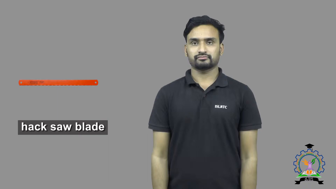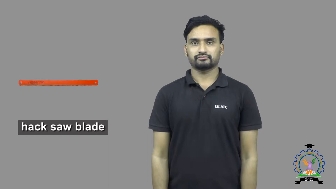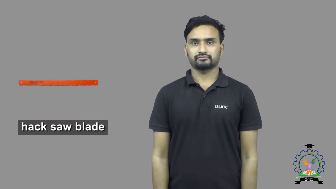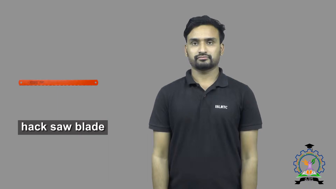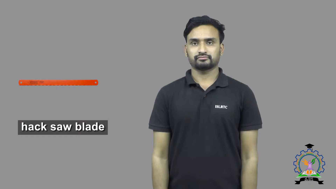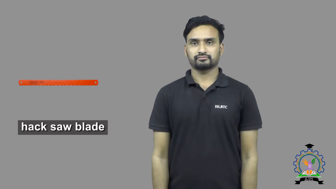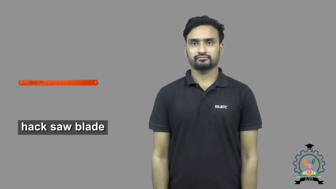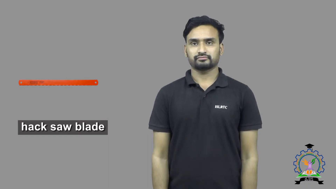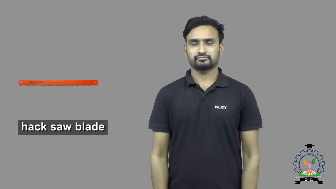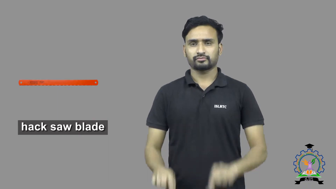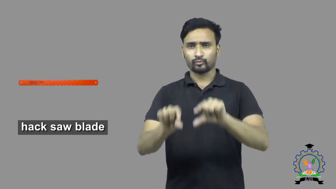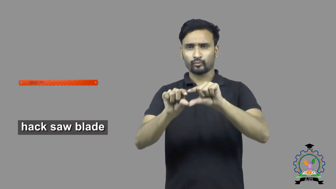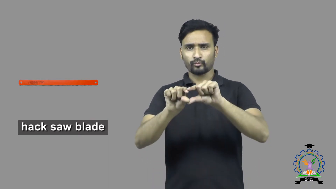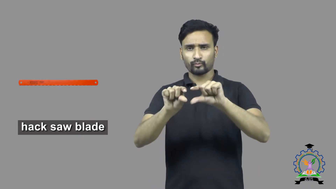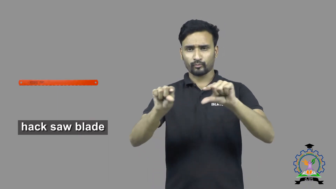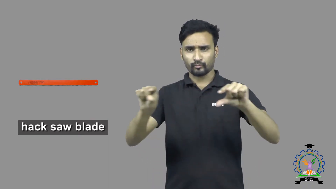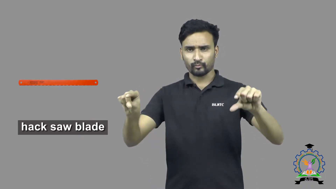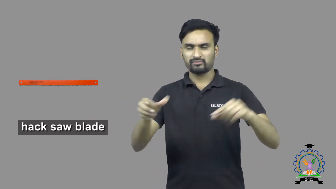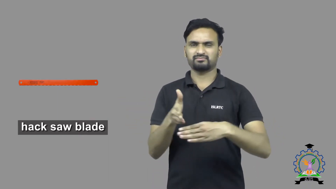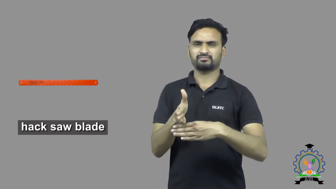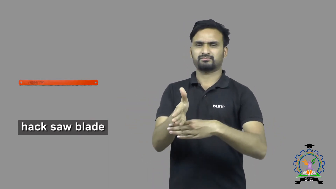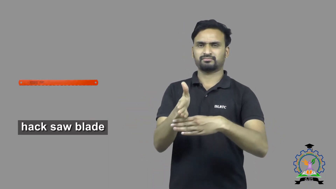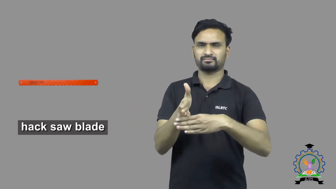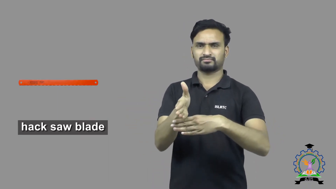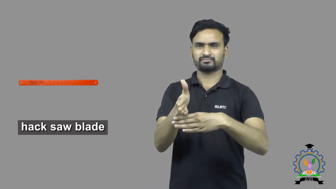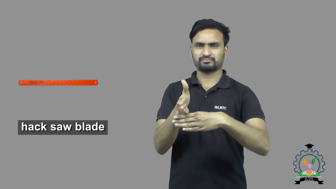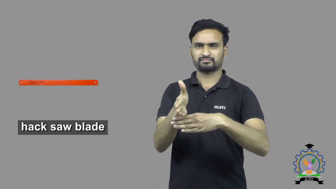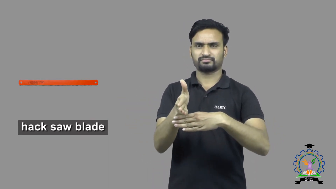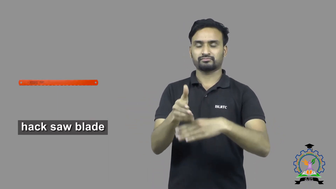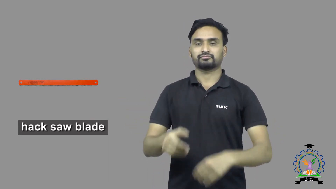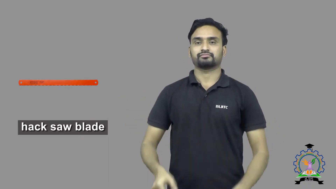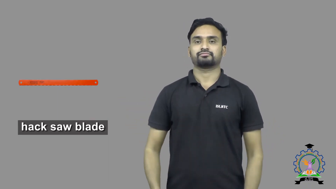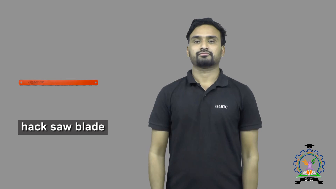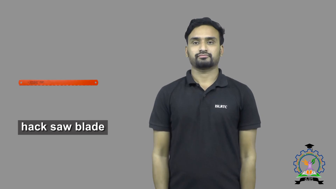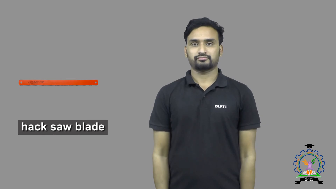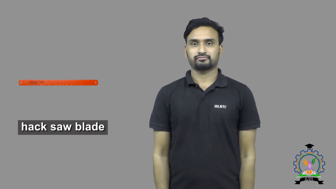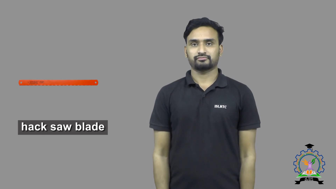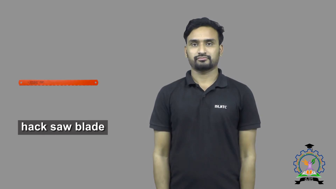hack saw blade